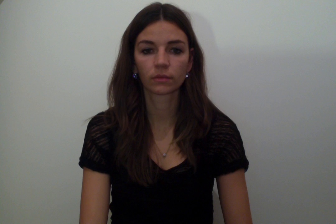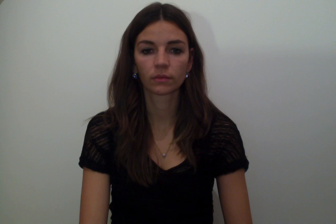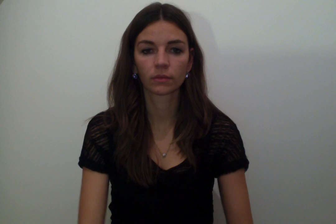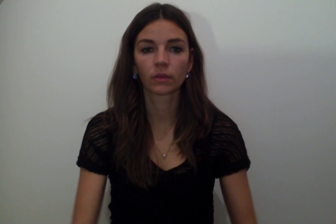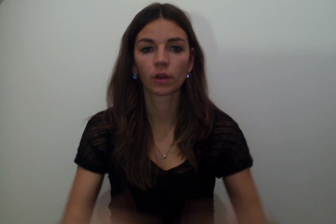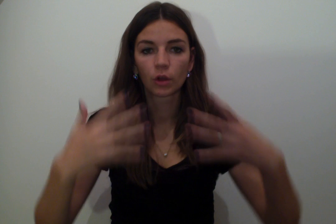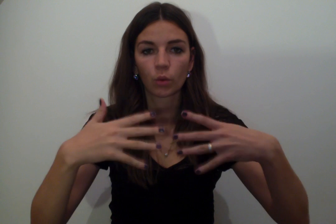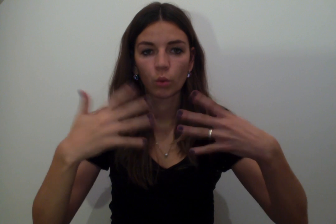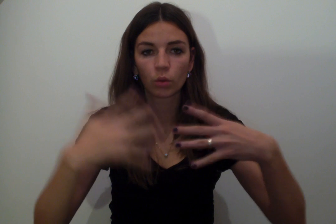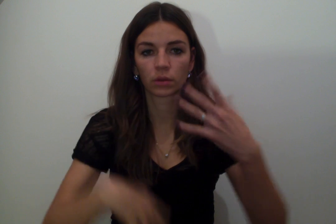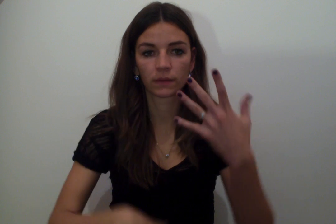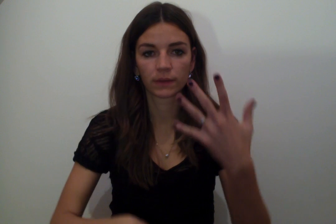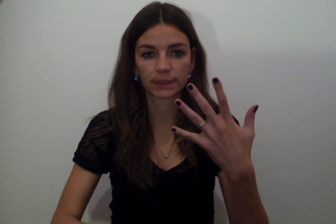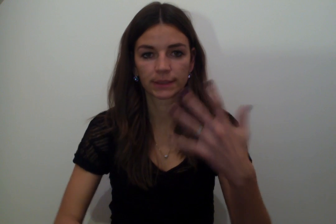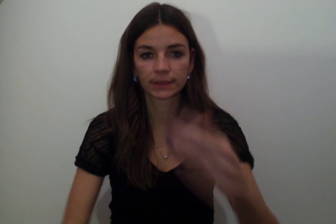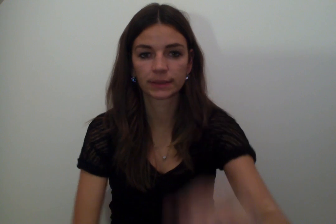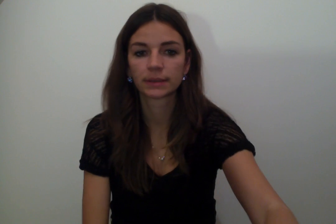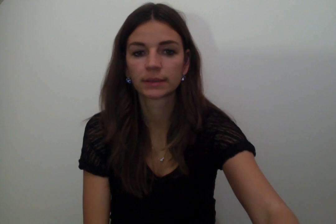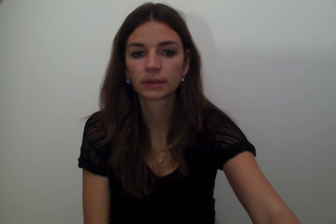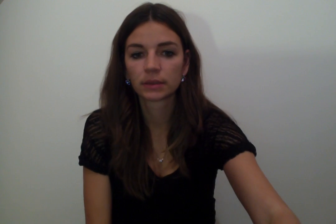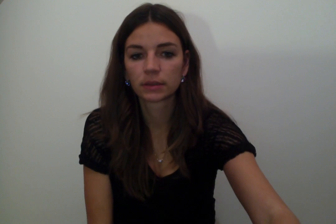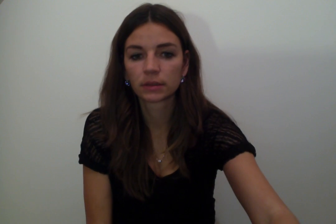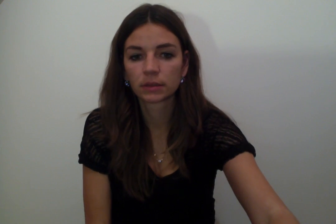number95